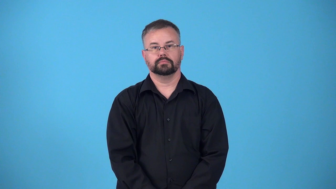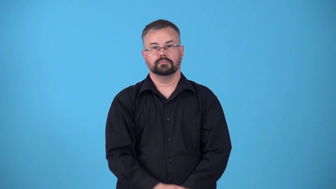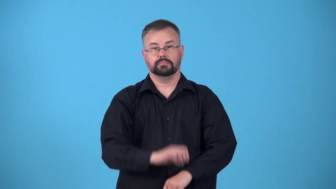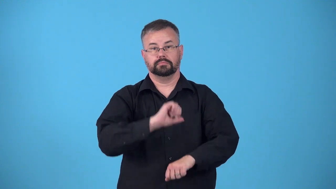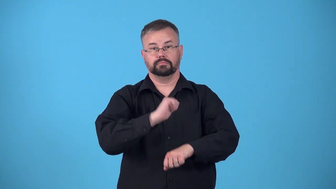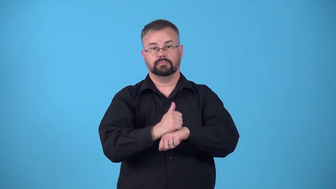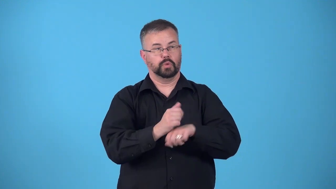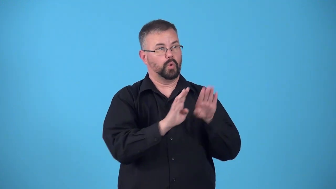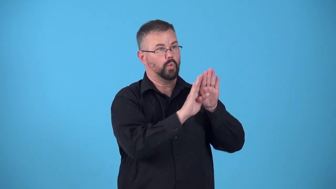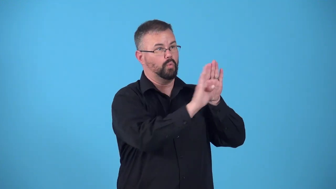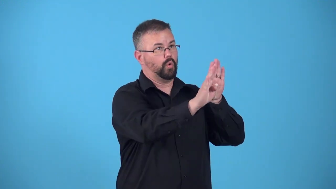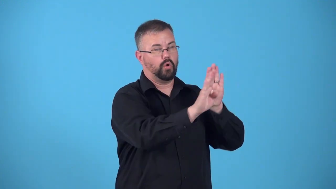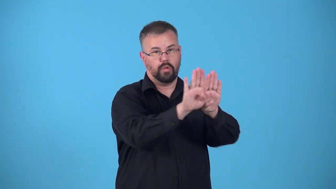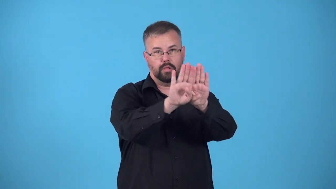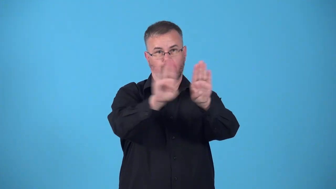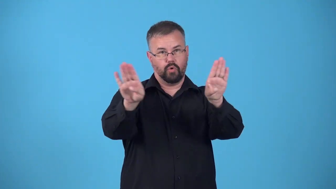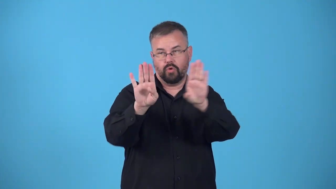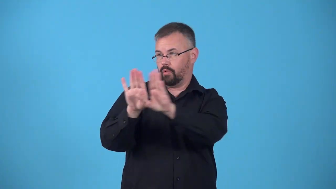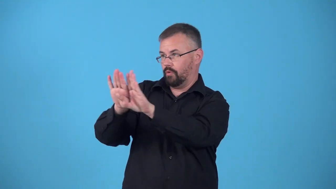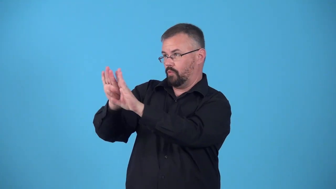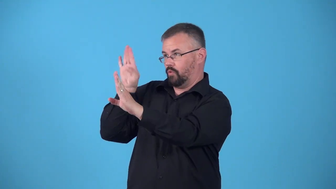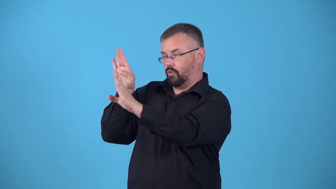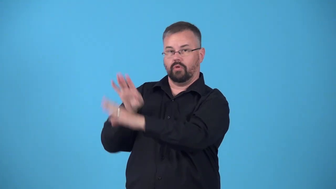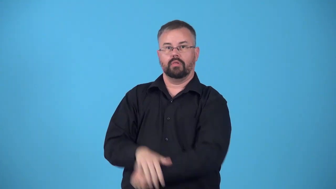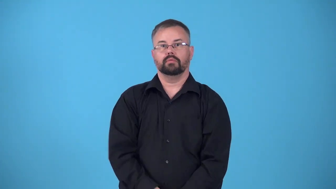wall in, wall off, wall up